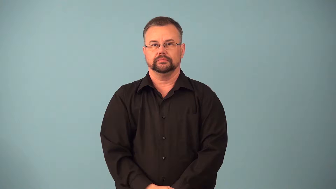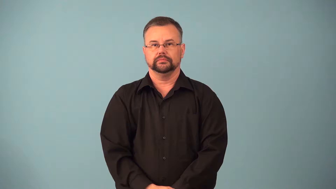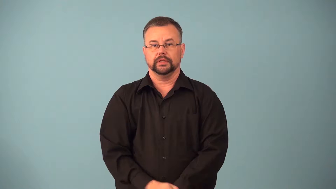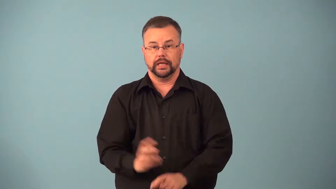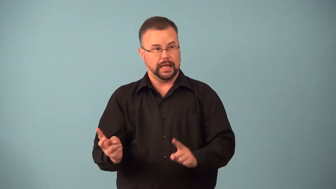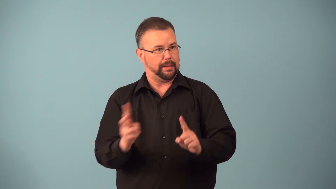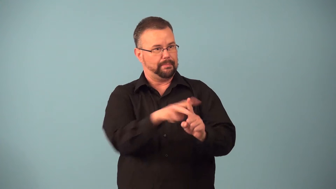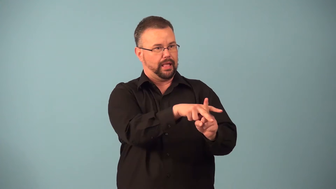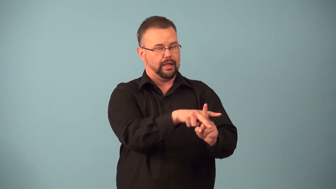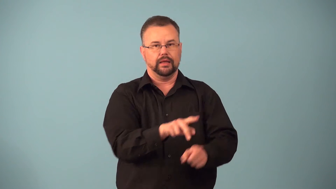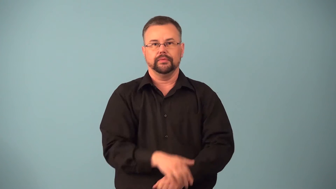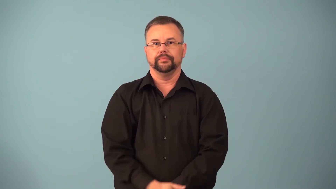apply-is related to